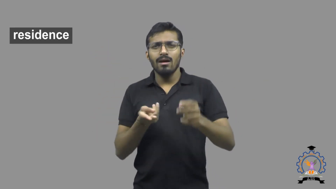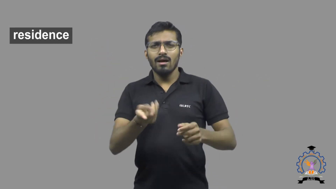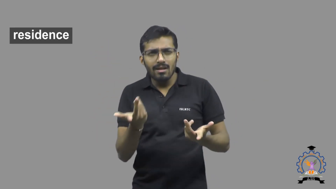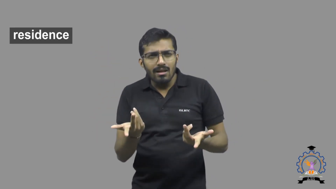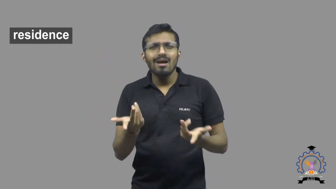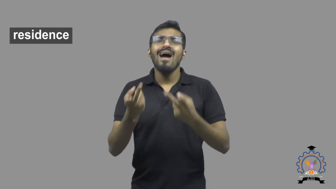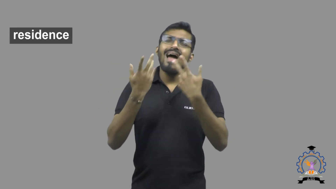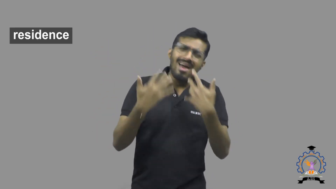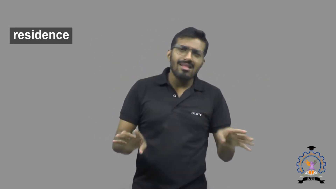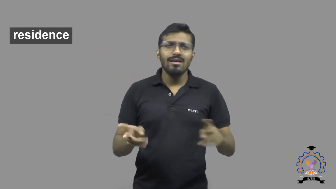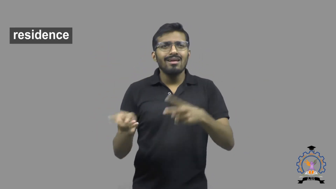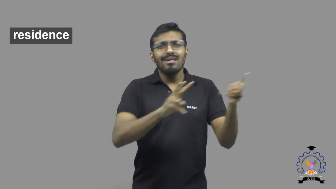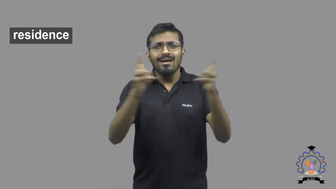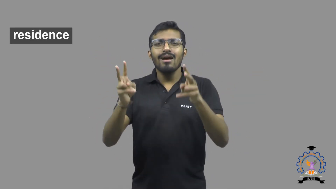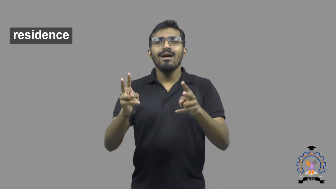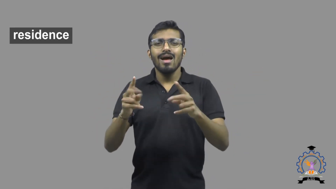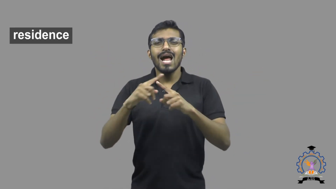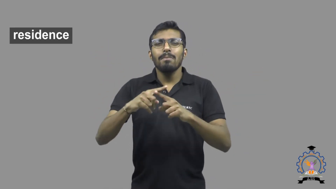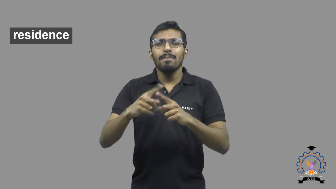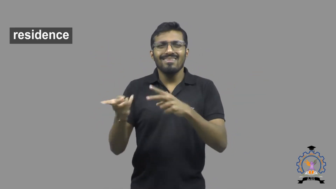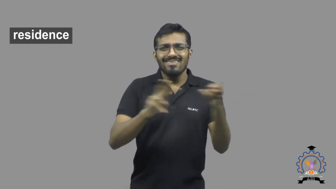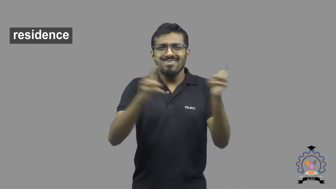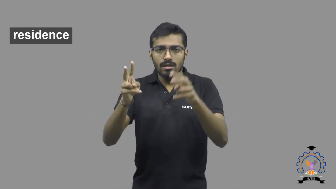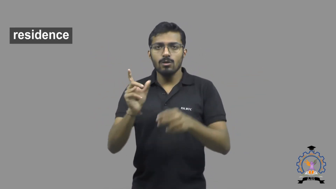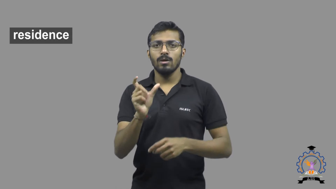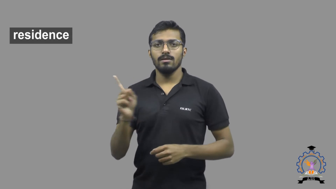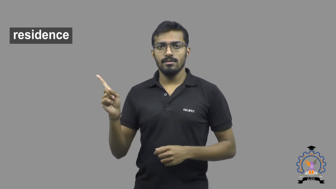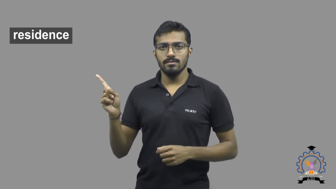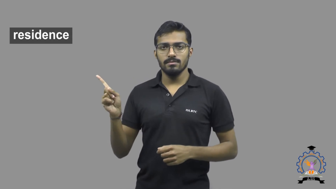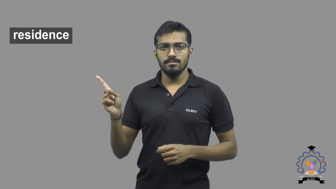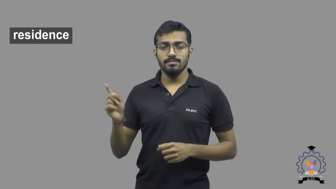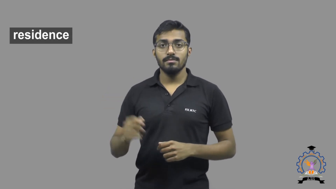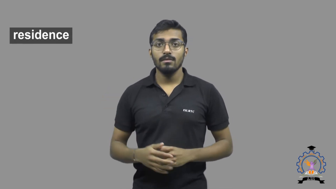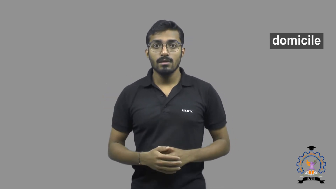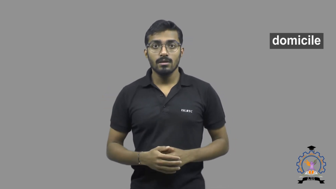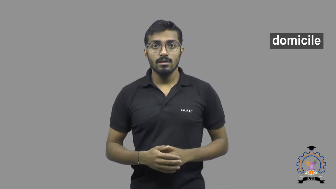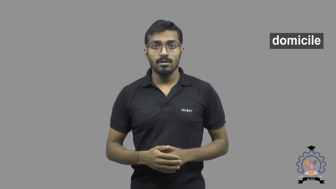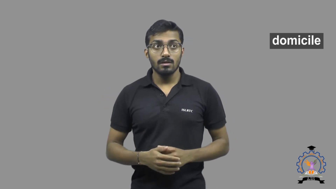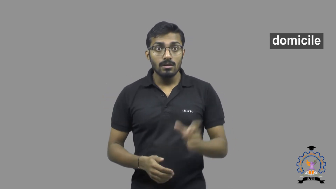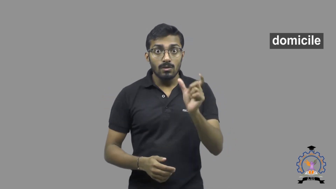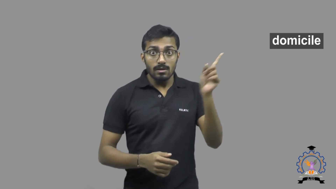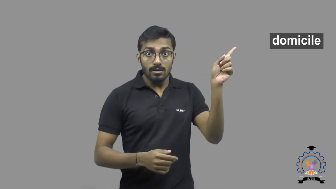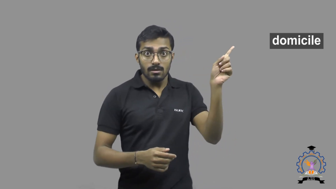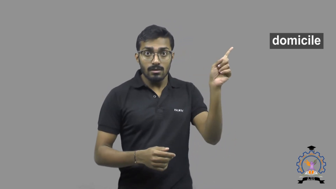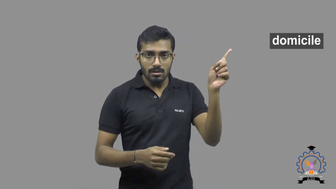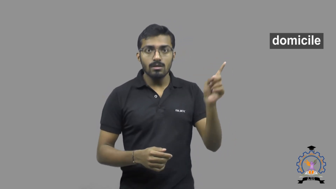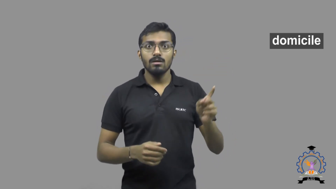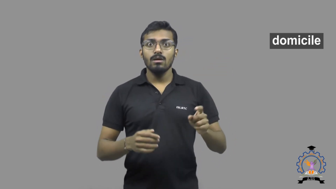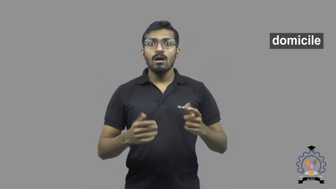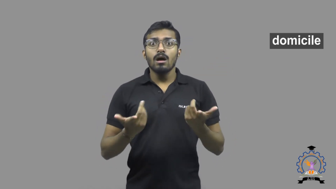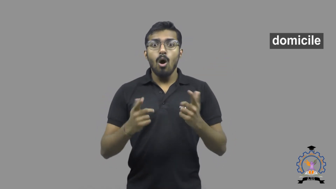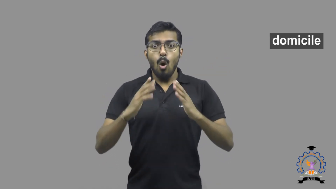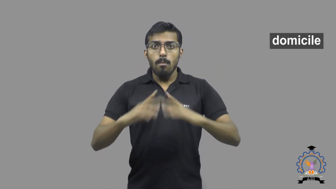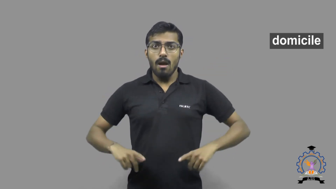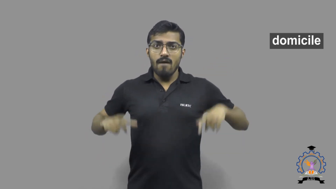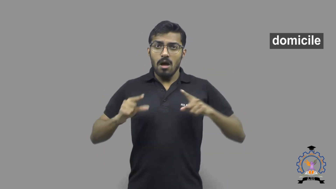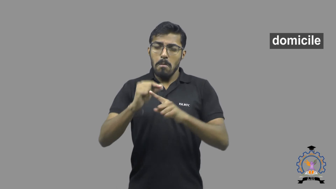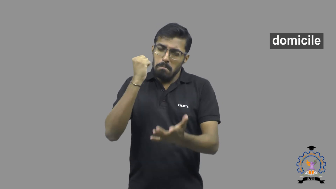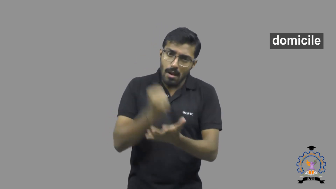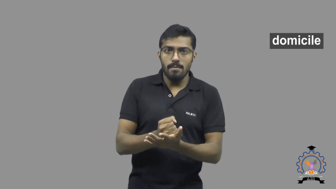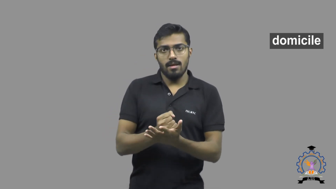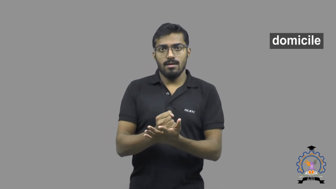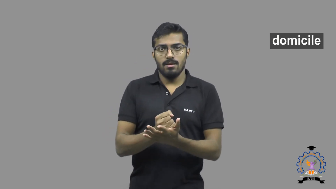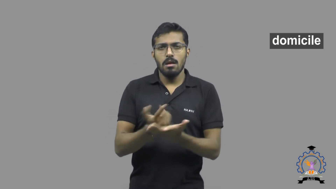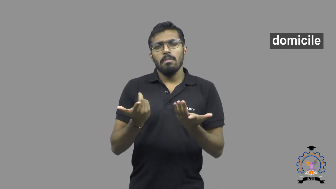Residence, domicile